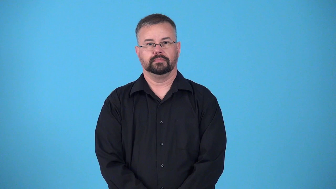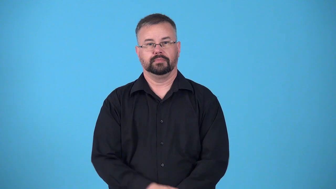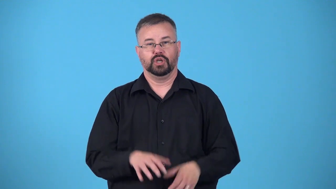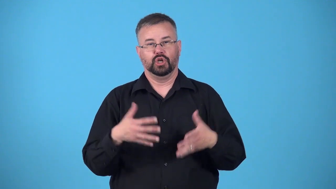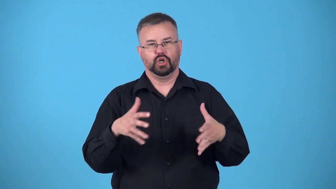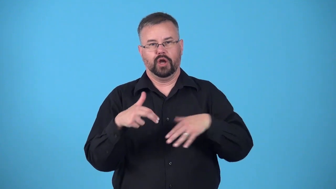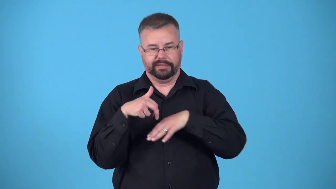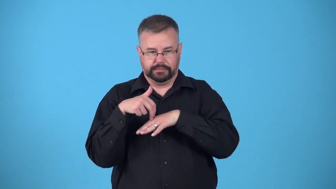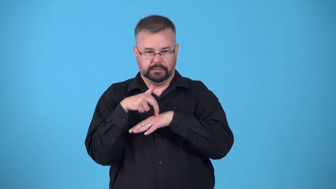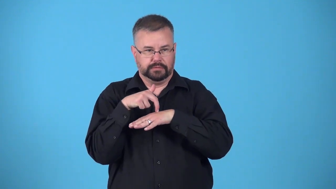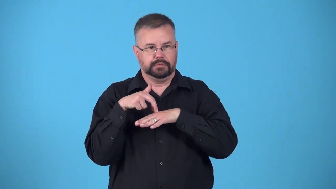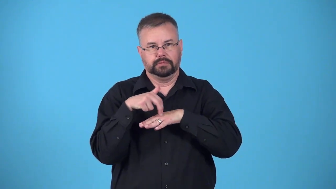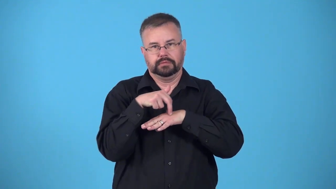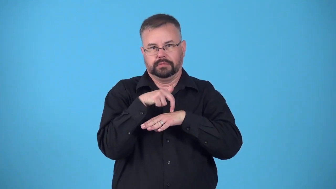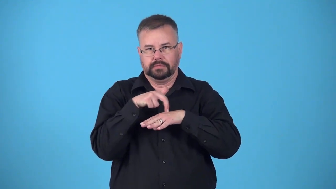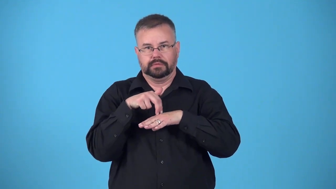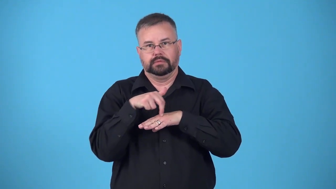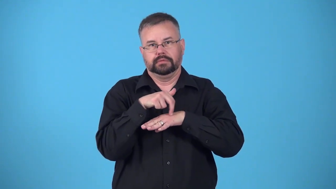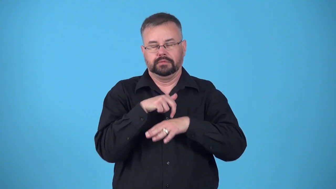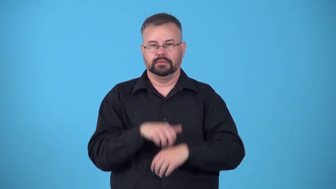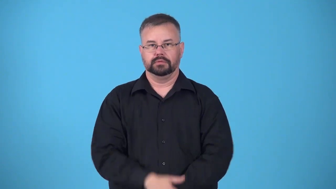shuffle feet